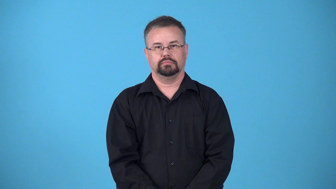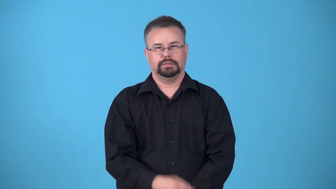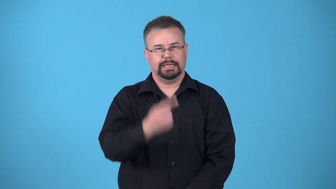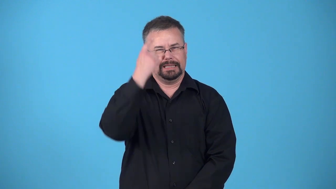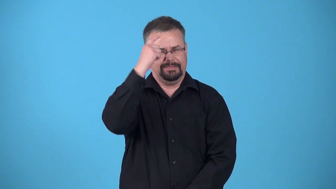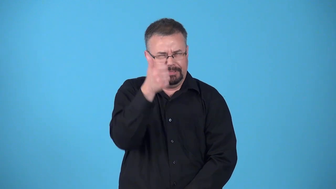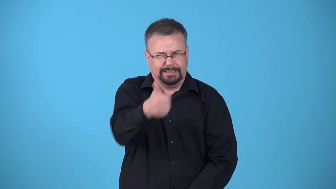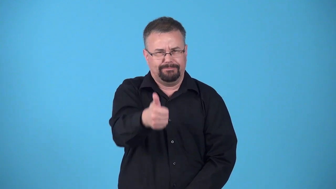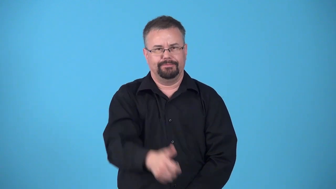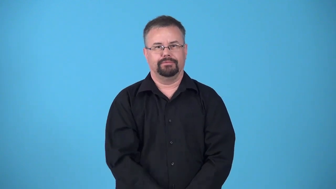let the devil take the hindmost